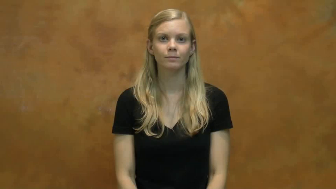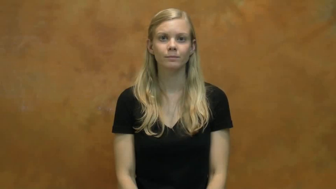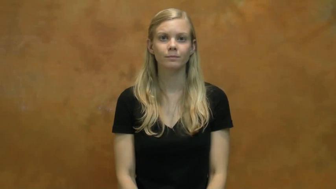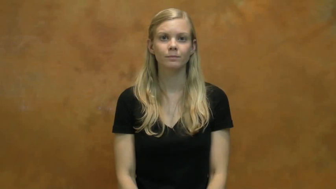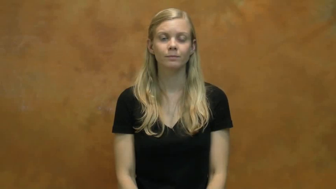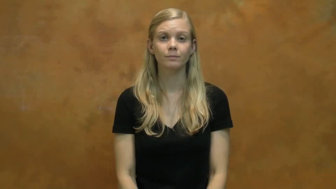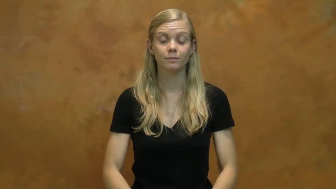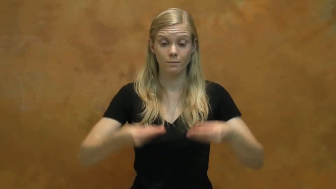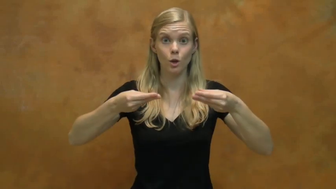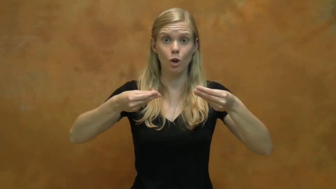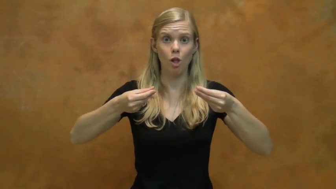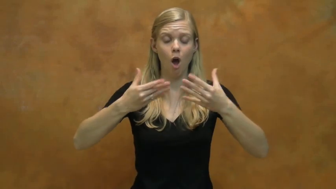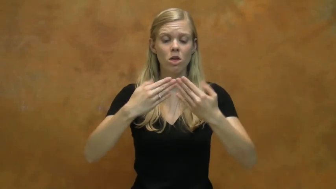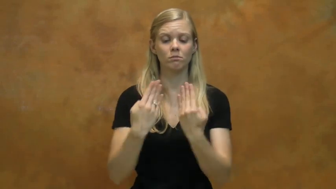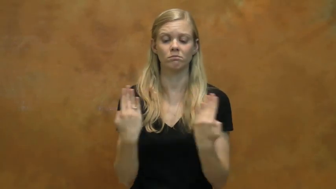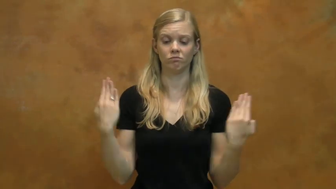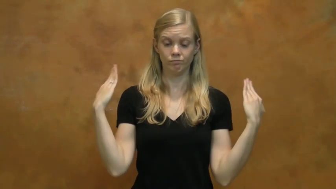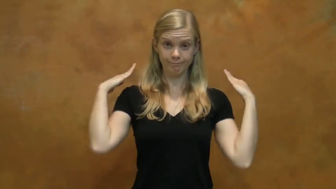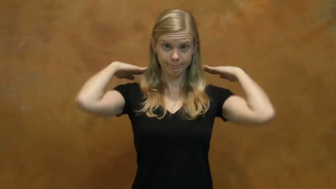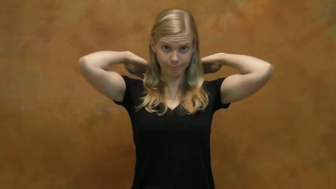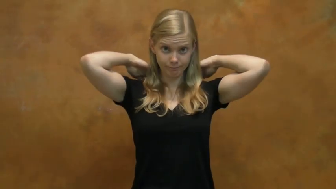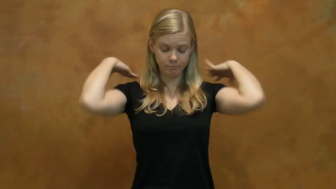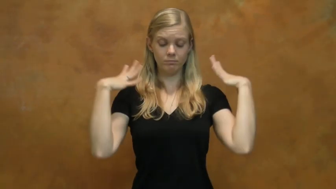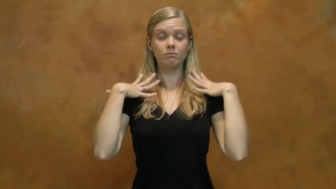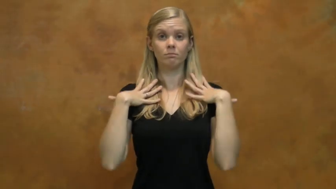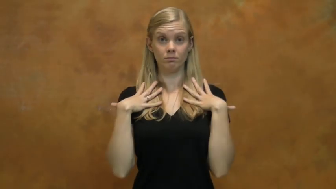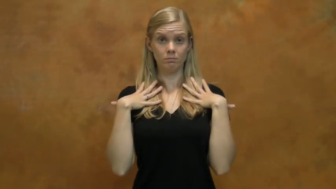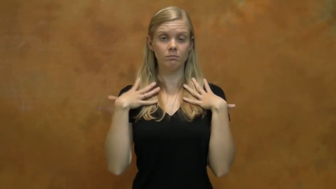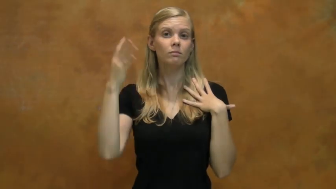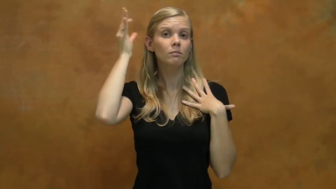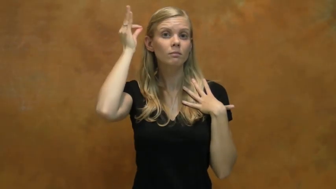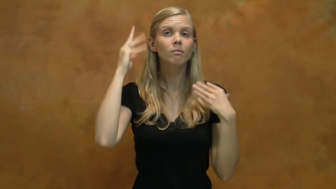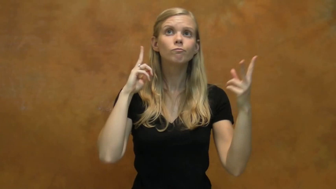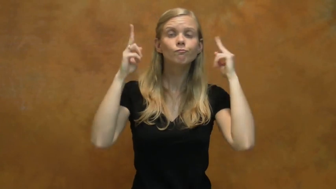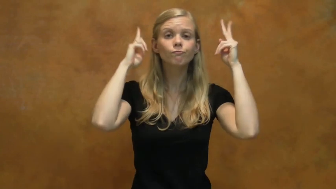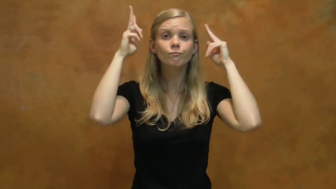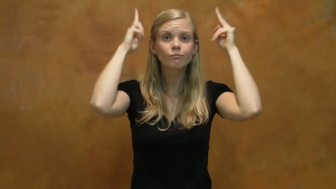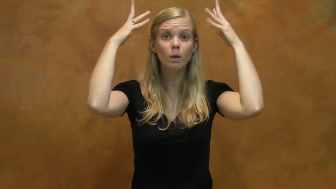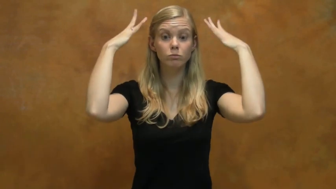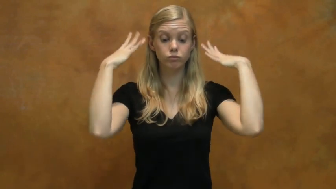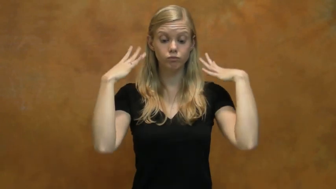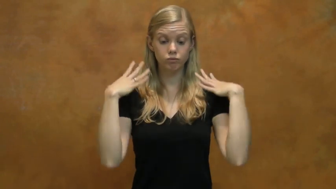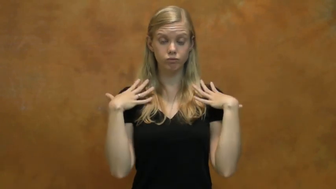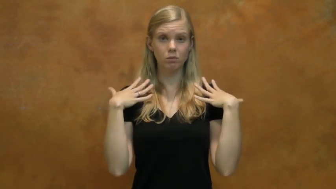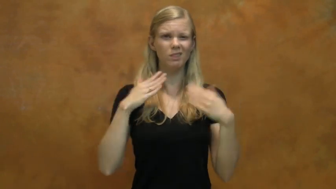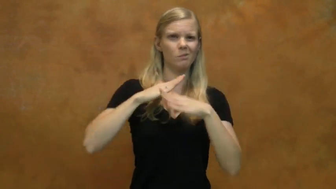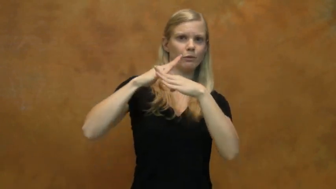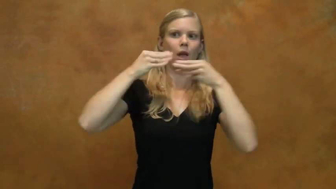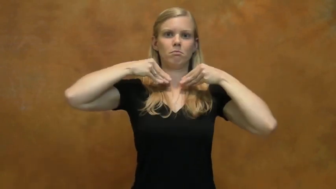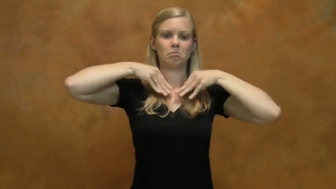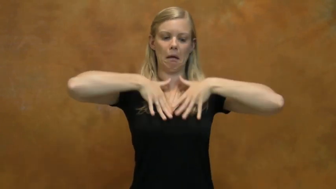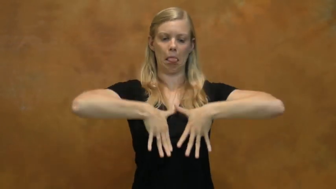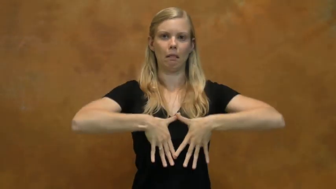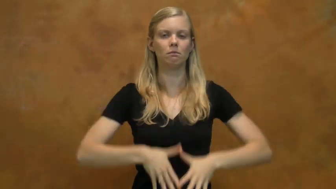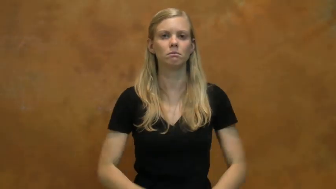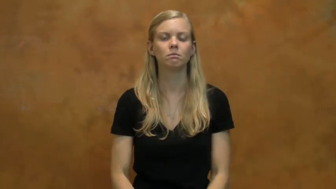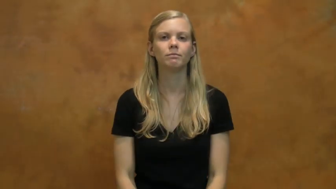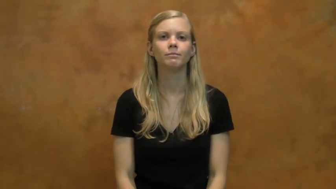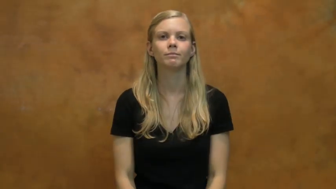cutting collar